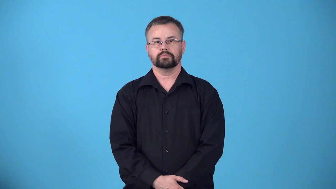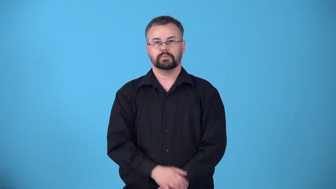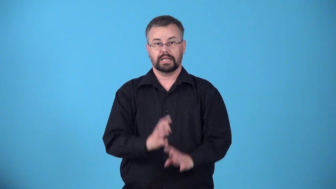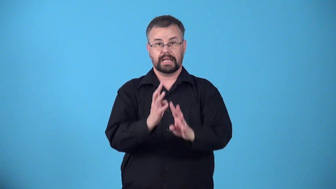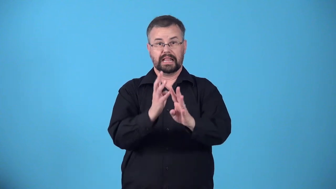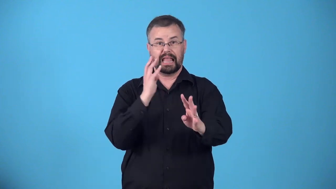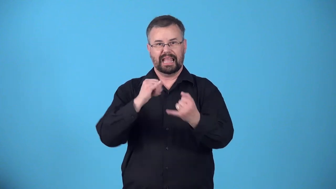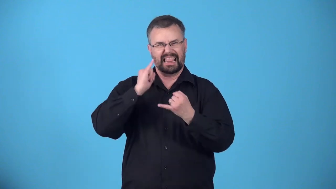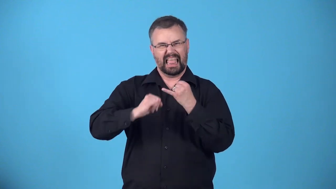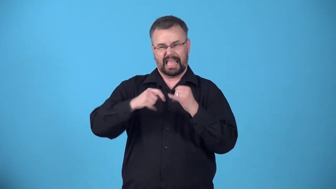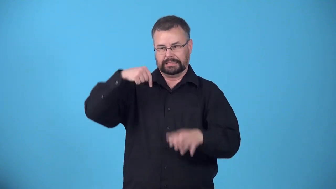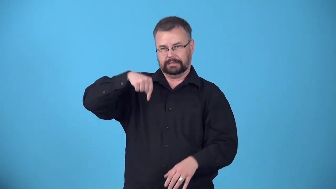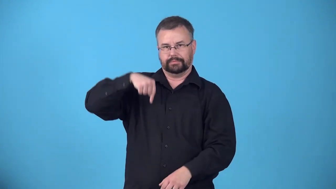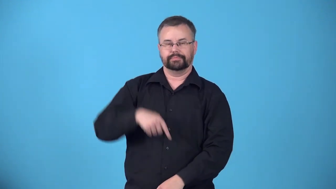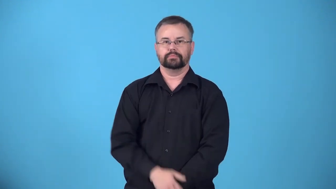at the bottom of the pecking order